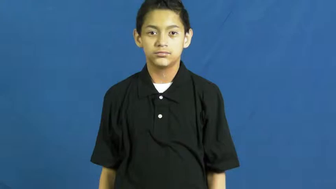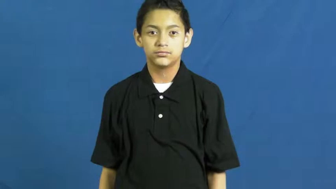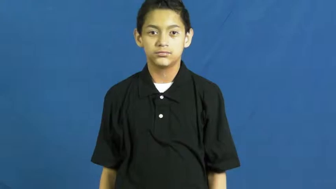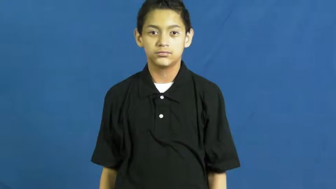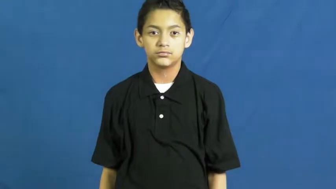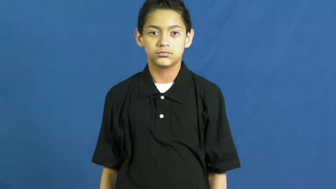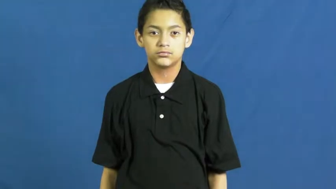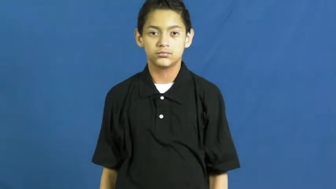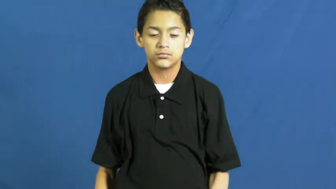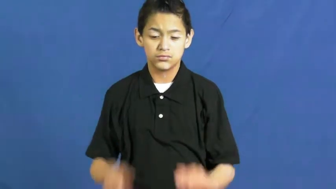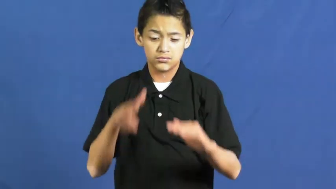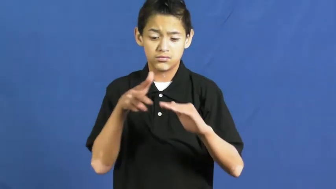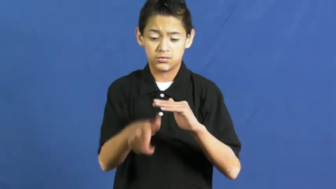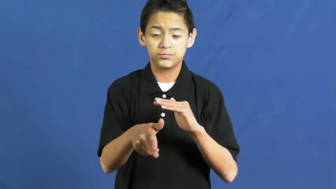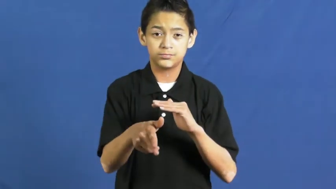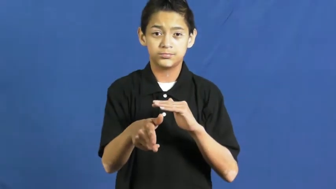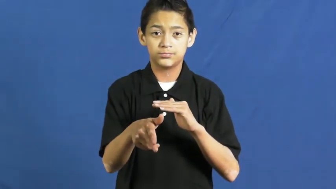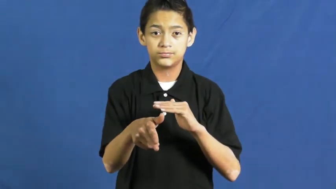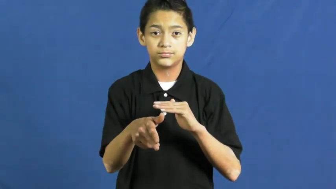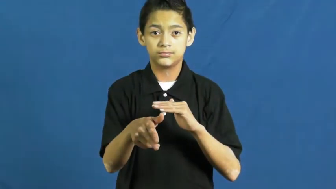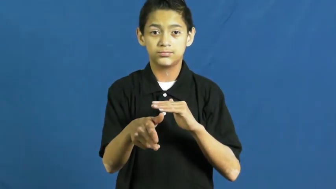cut